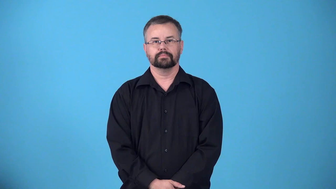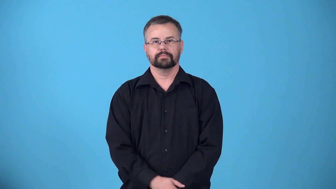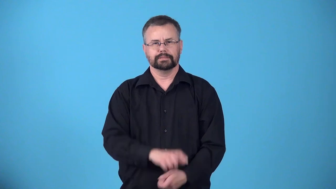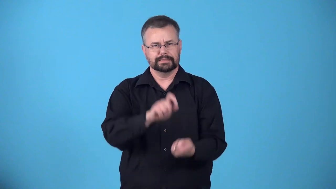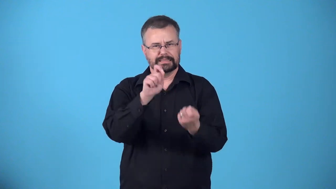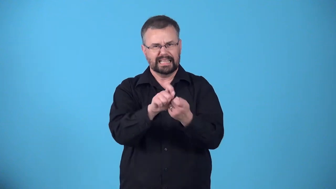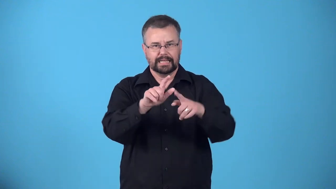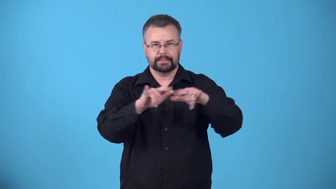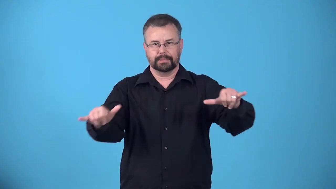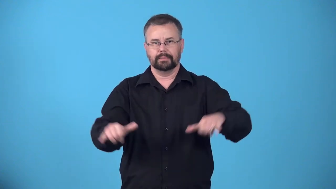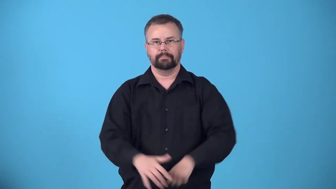as one man